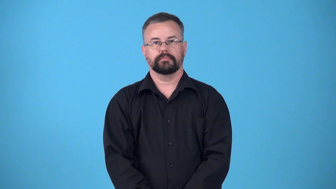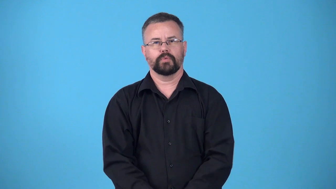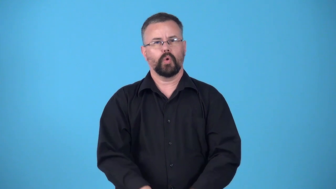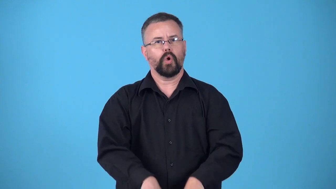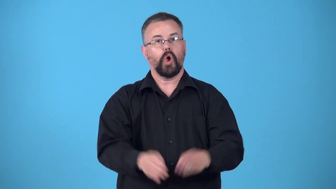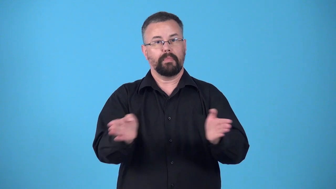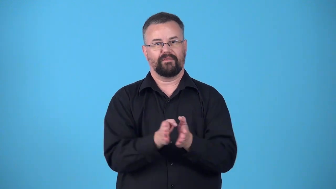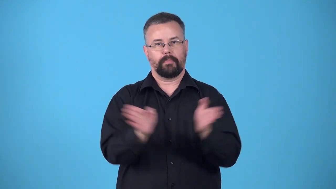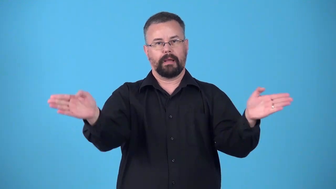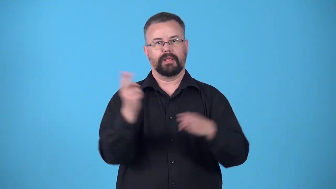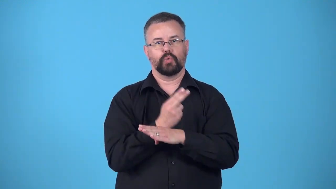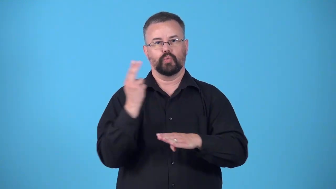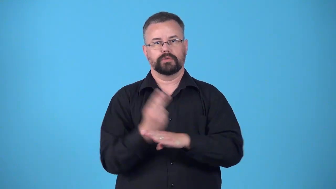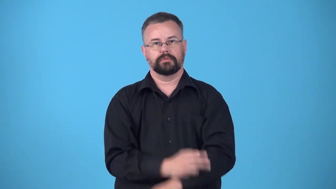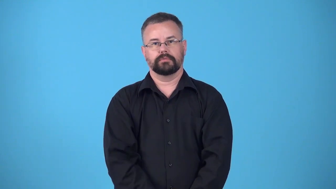dedicate